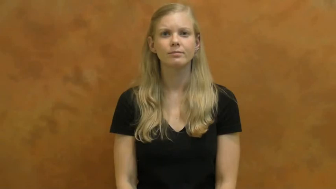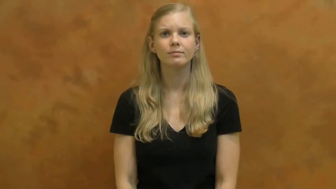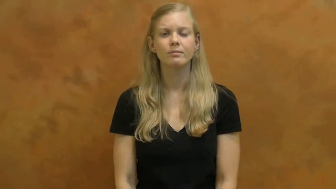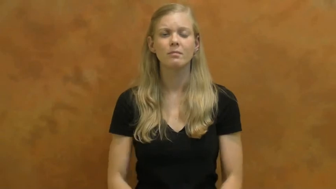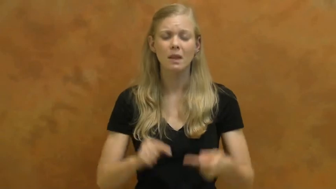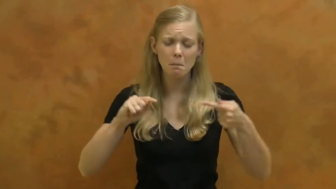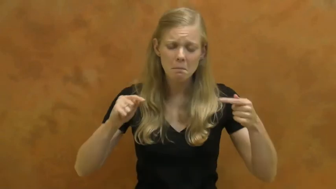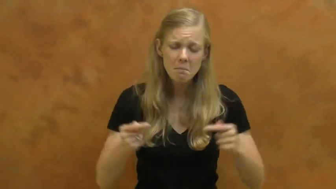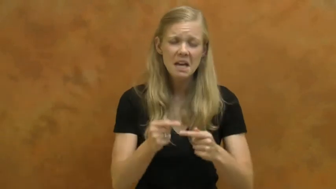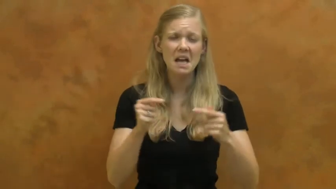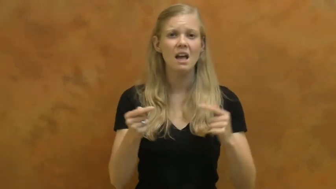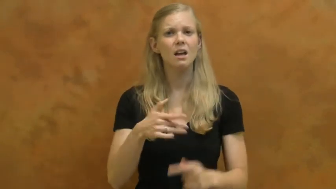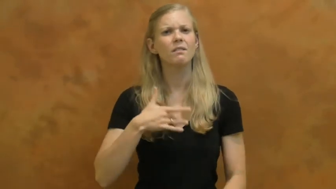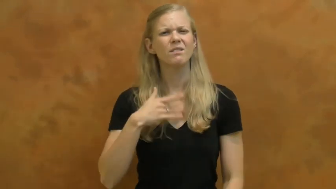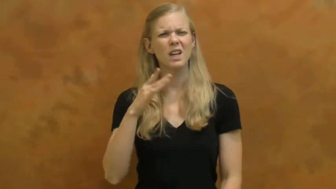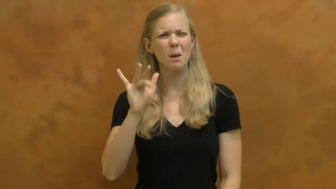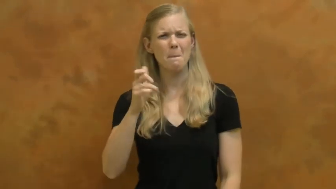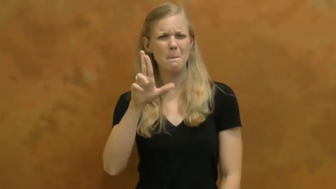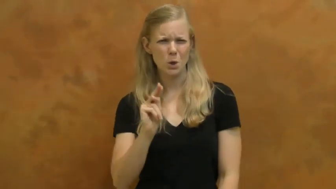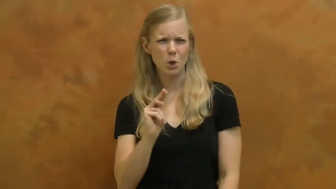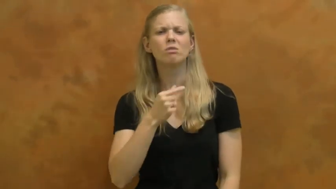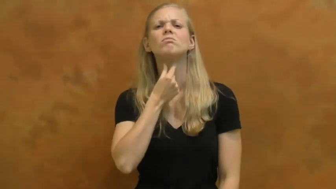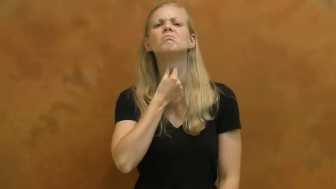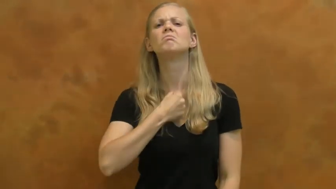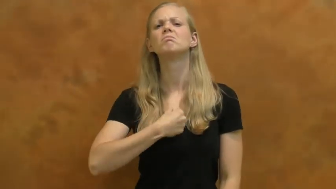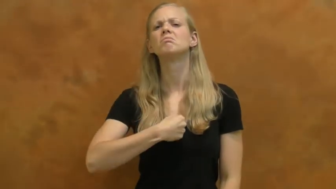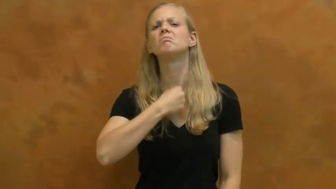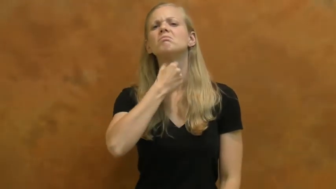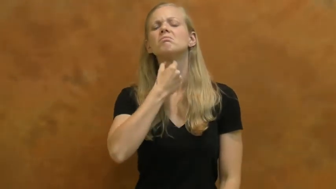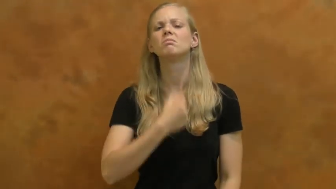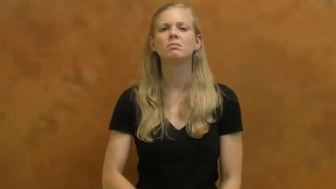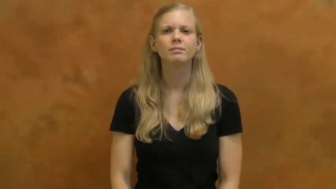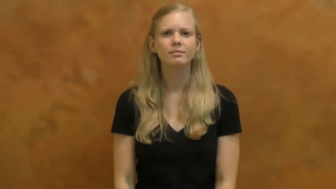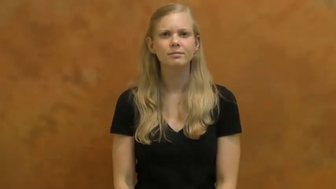heartburn